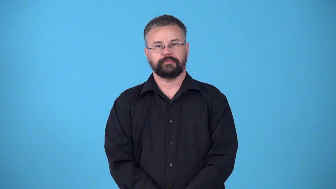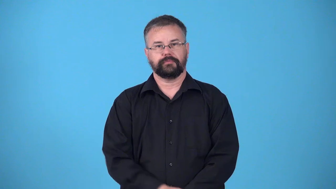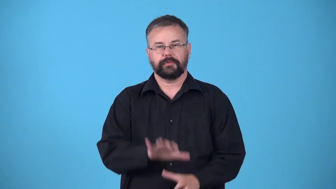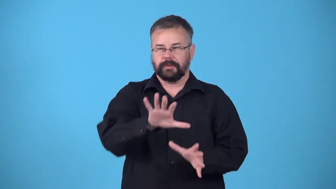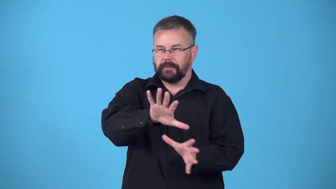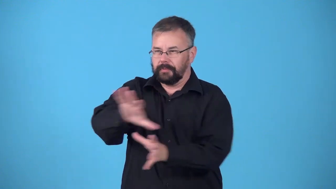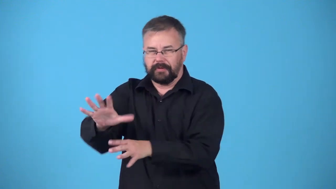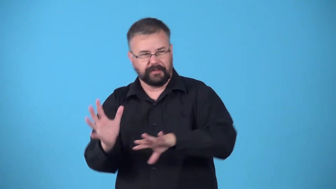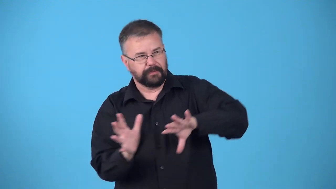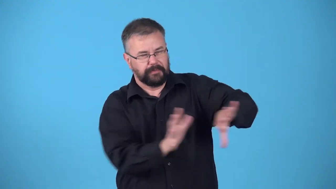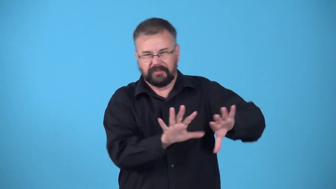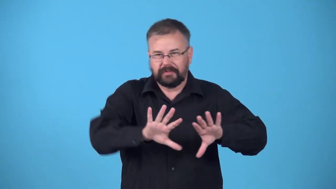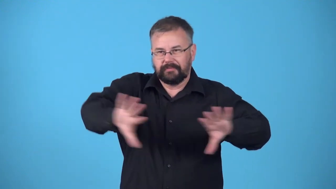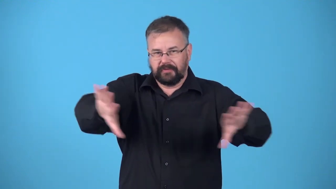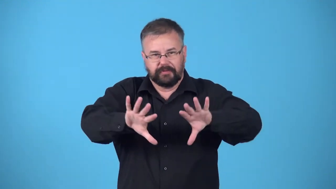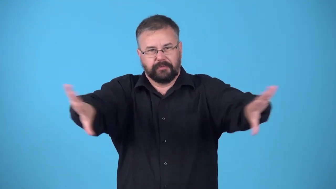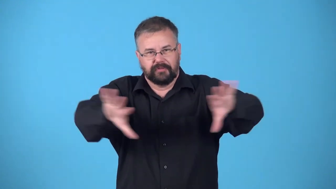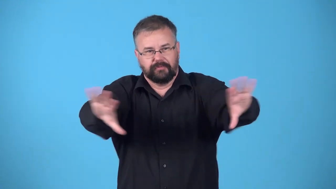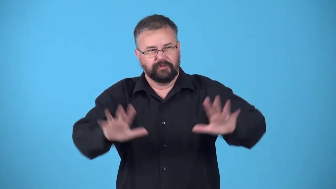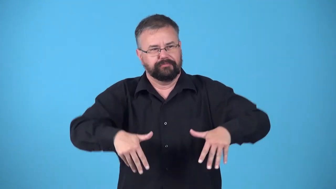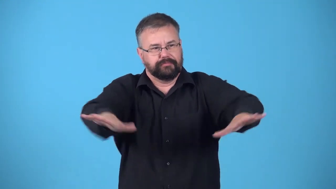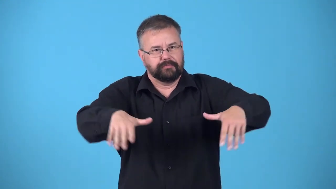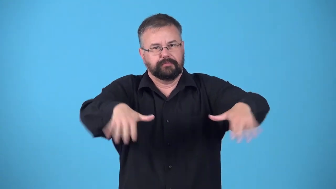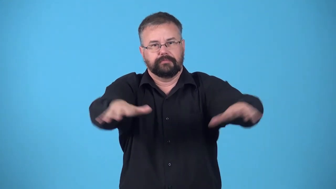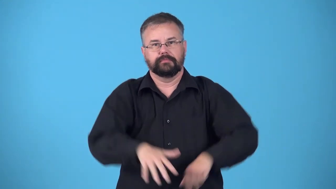crowd out, push out